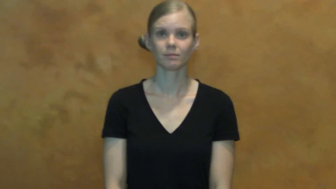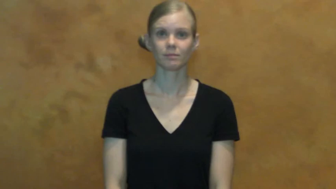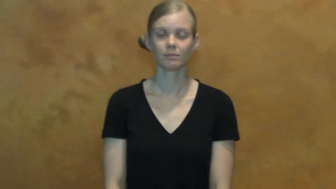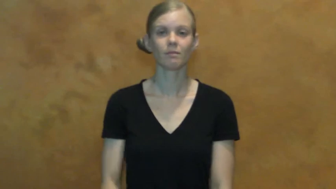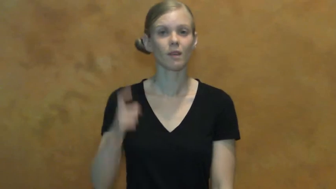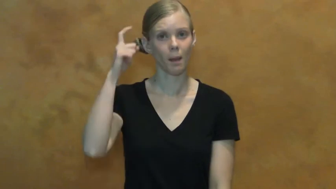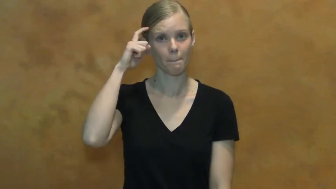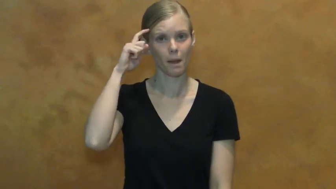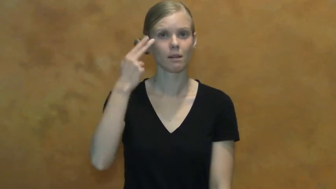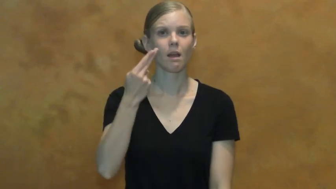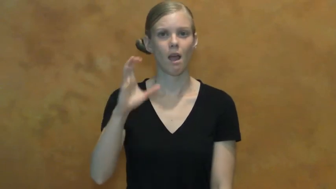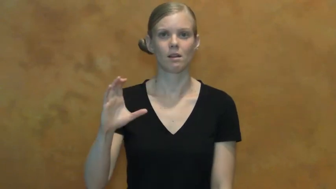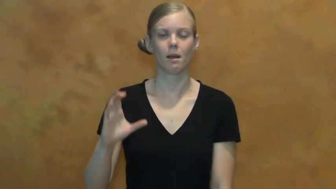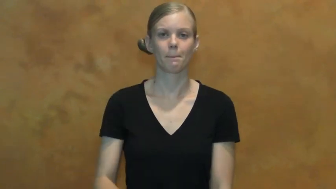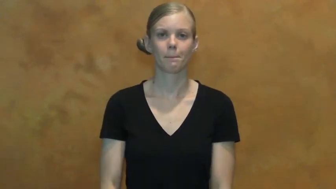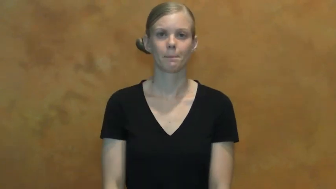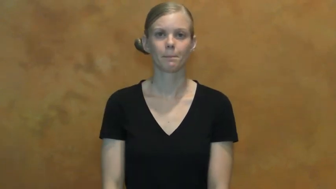mental handicapped